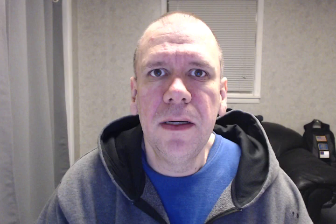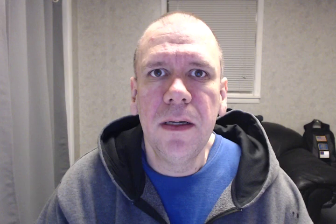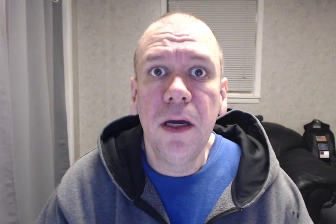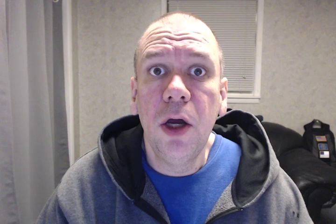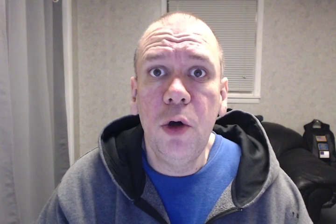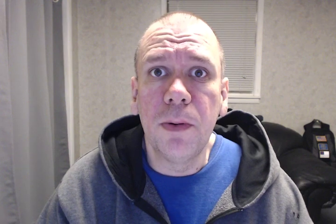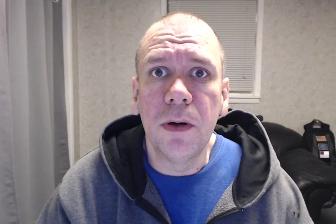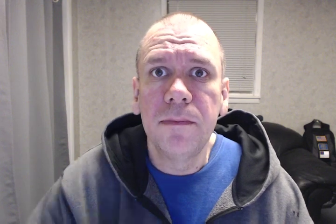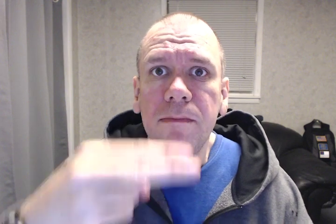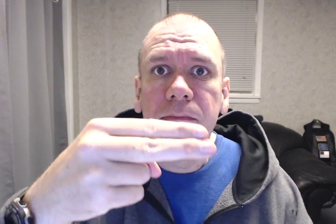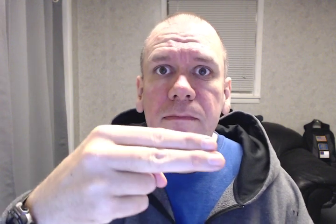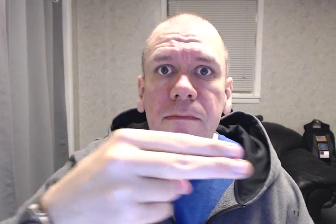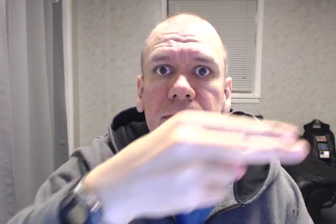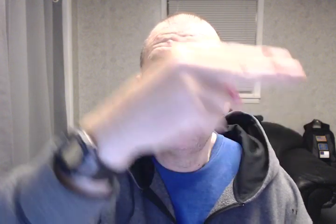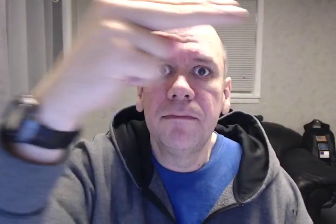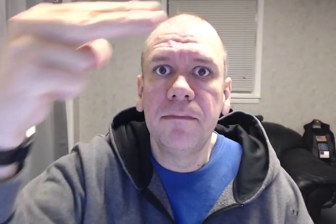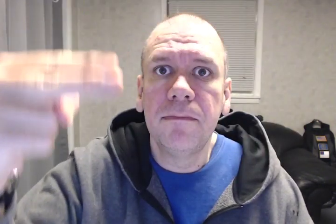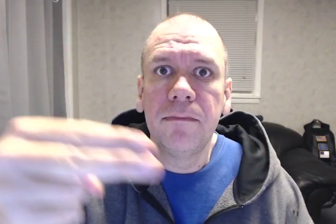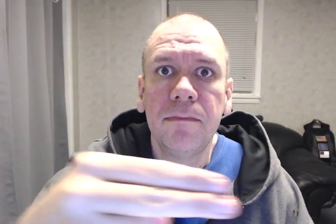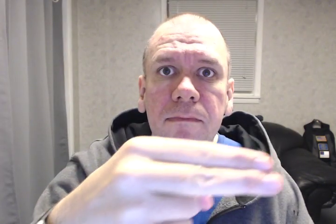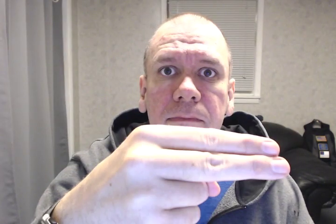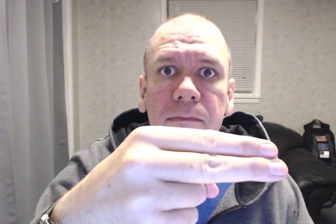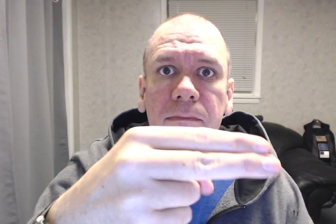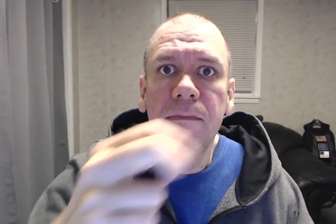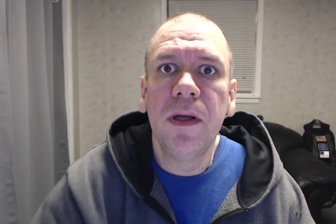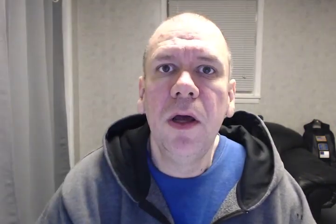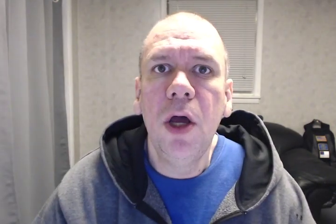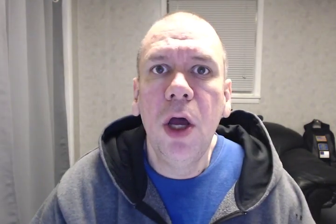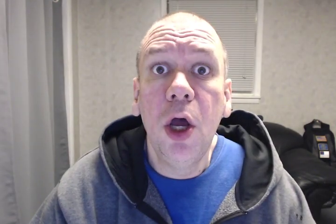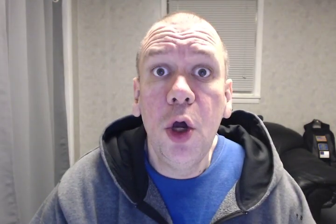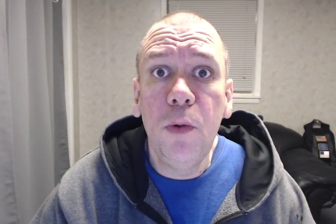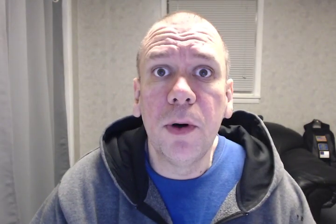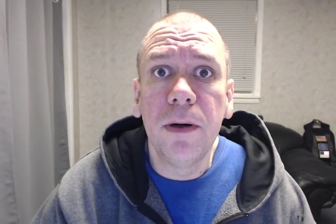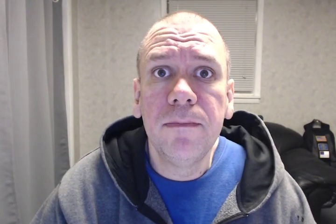Hooper